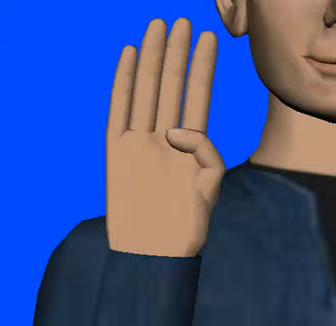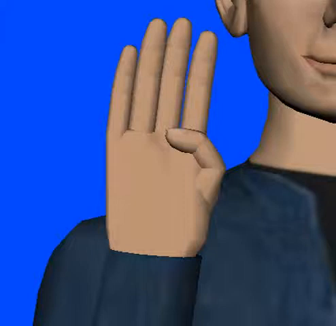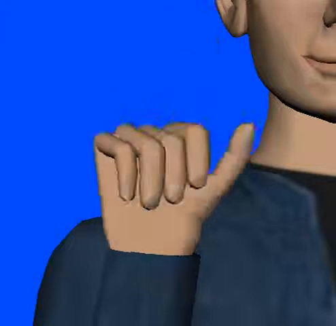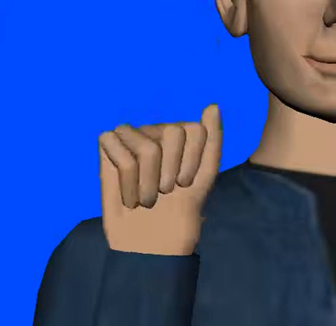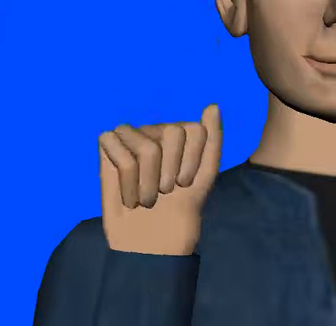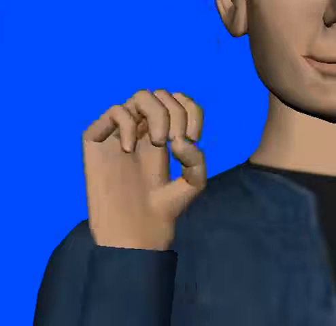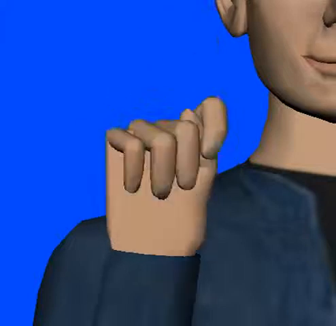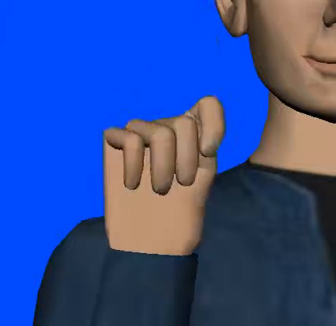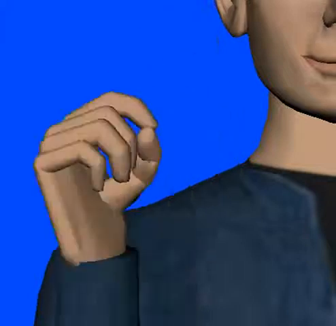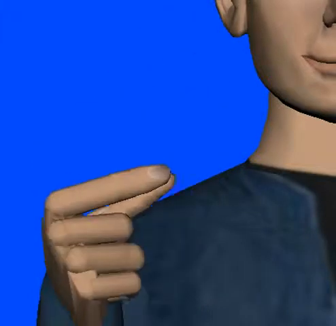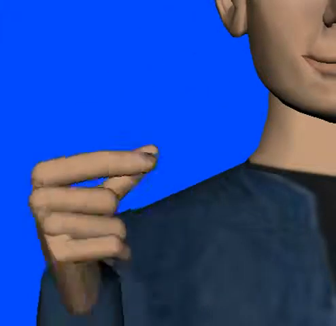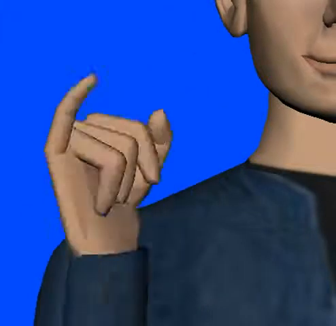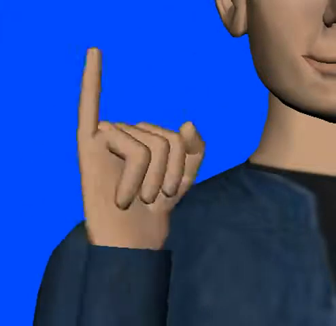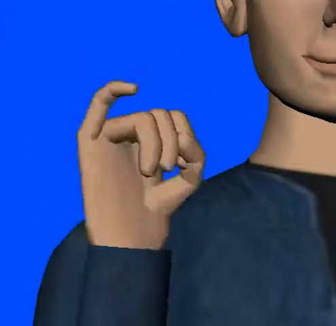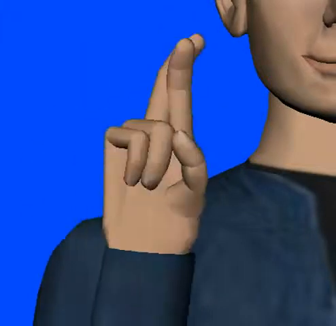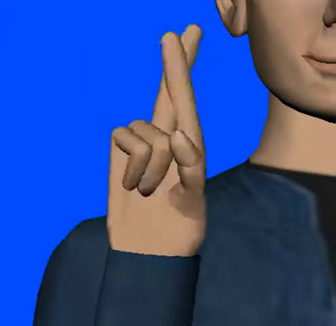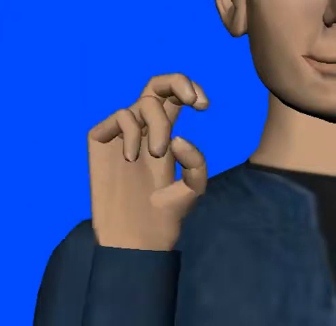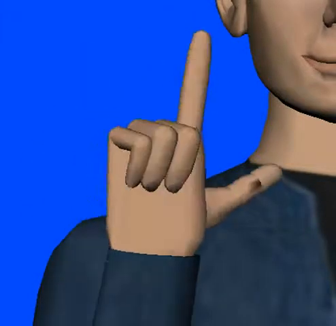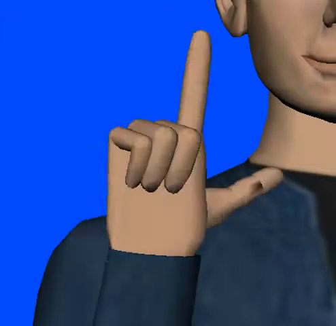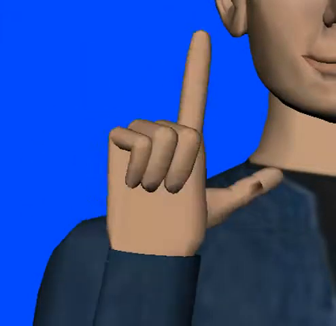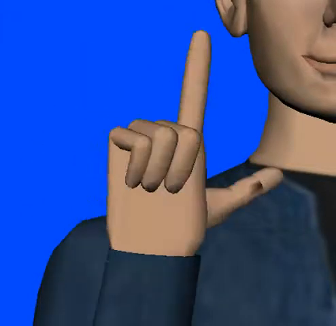batgirl